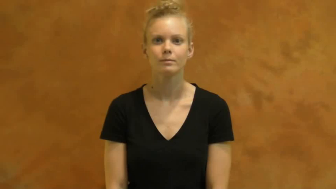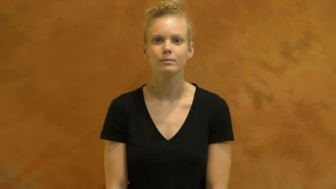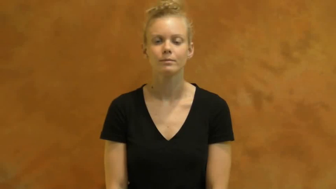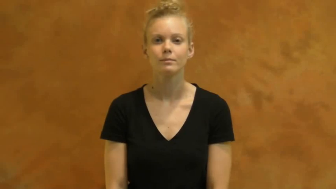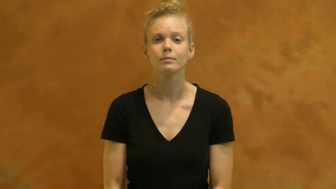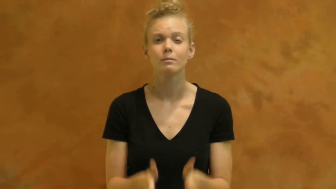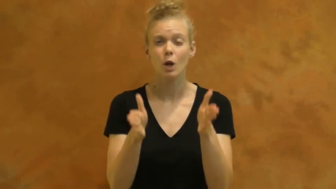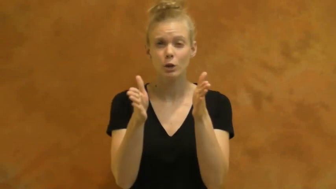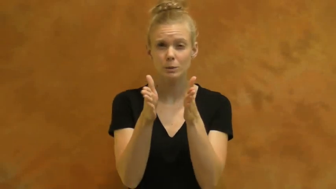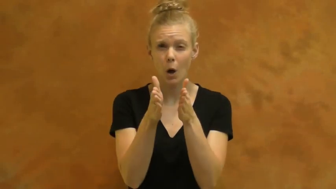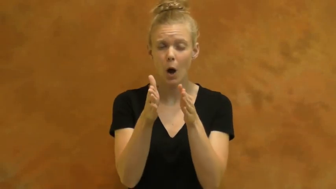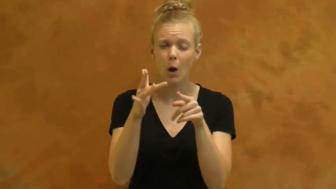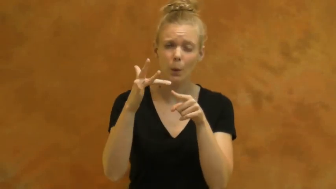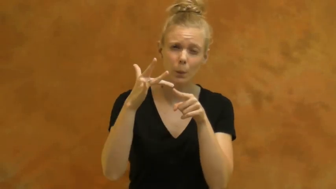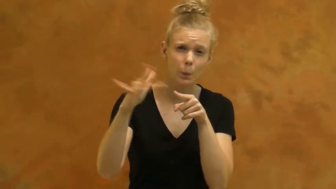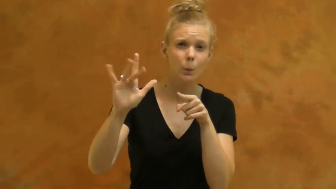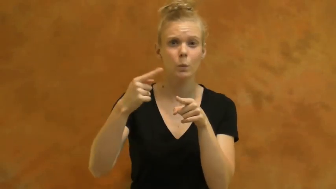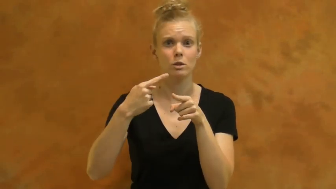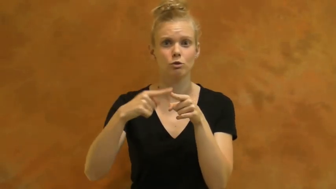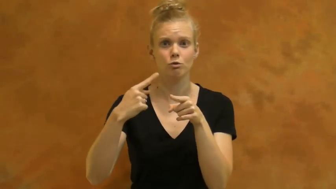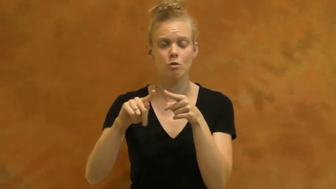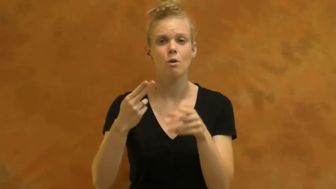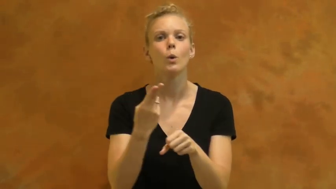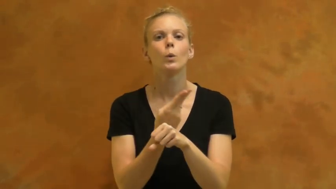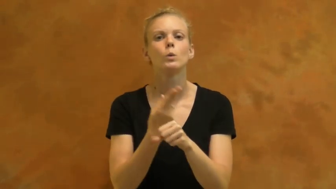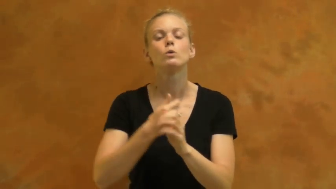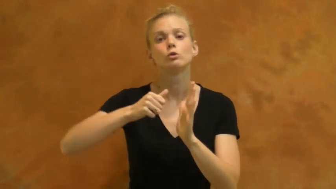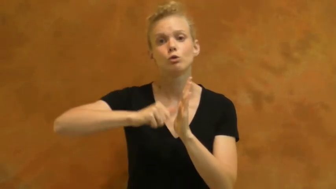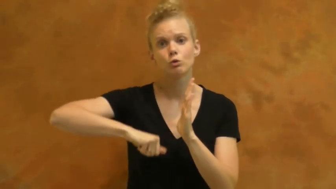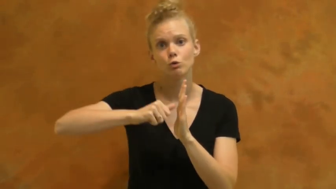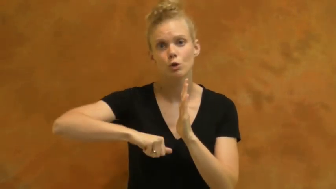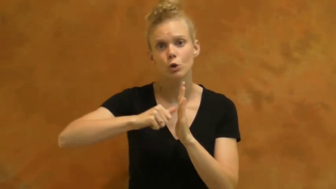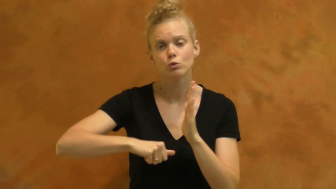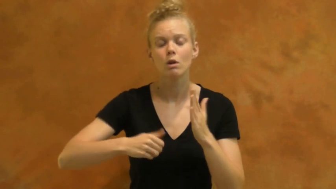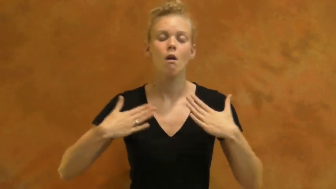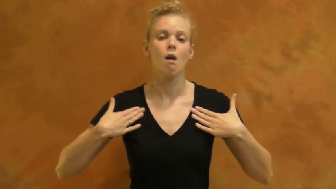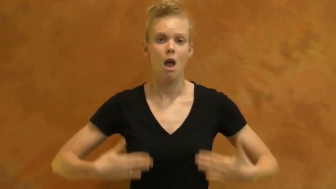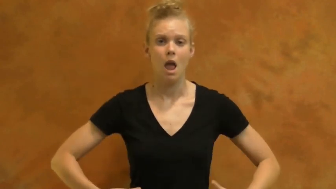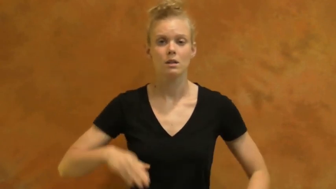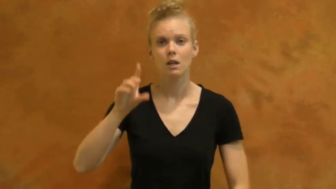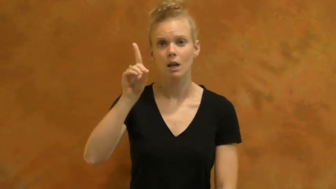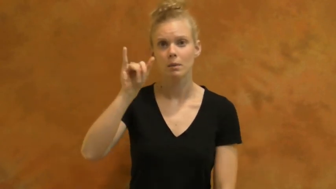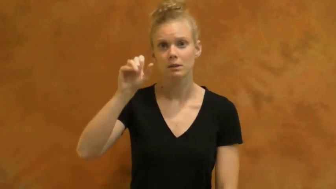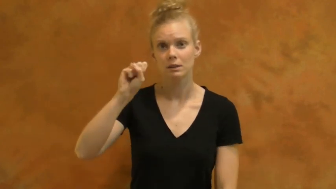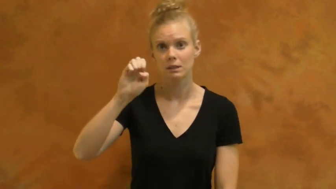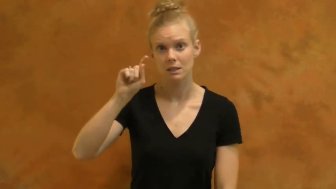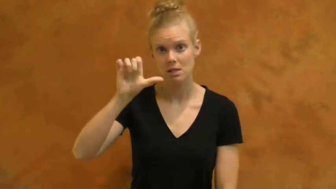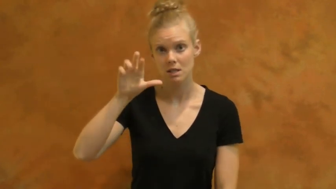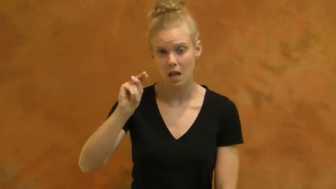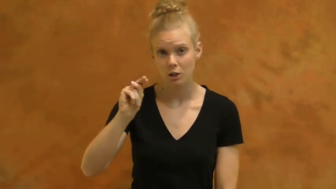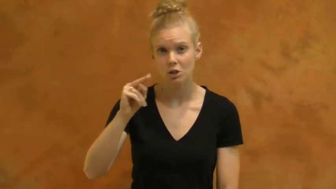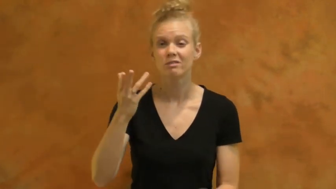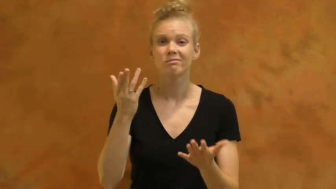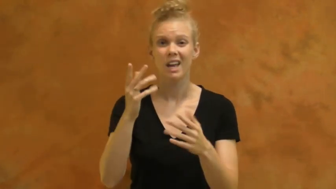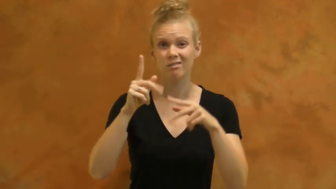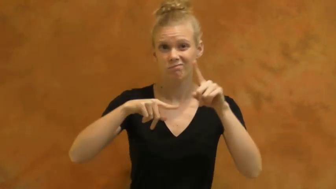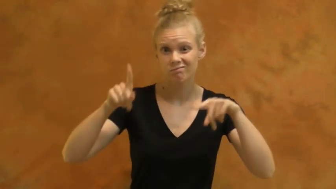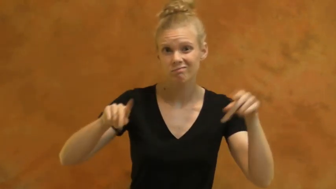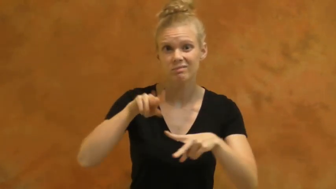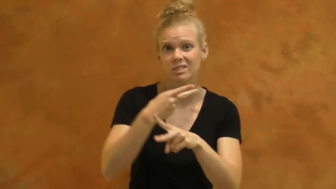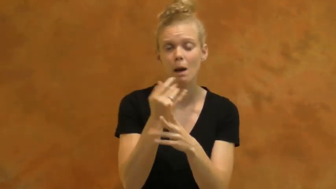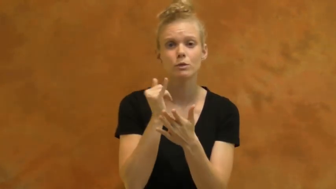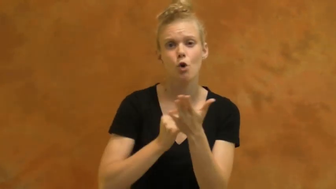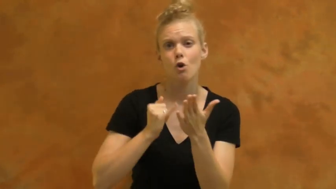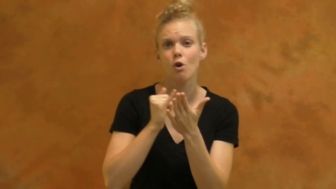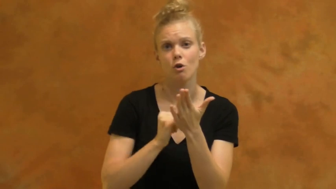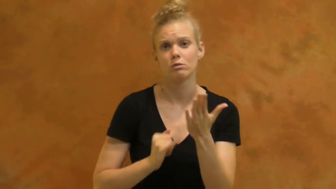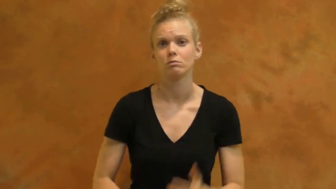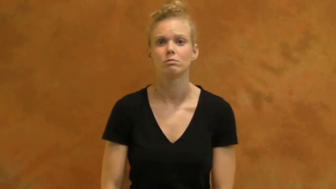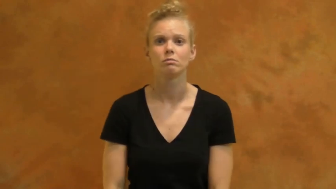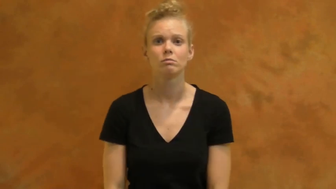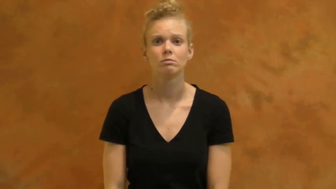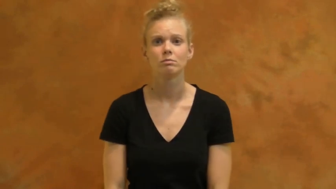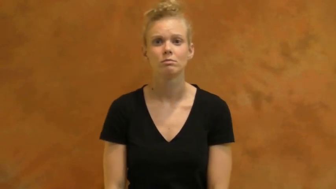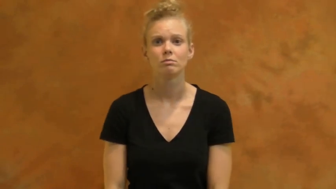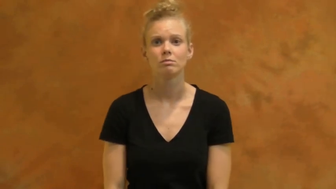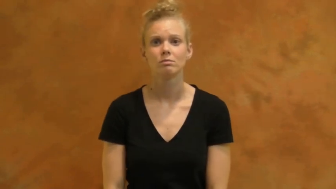scalpel